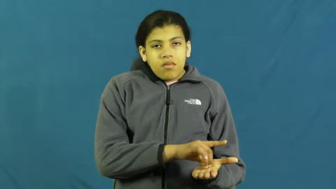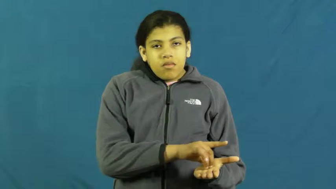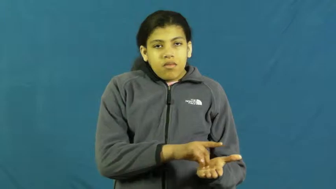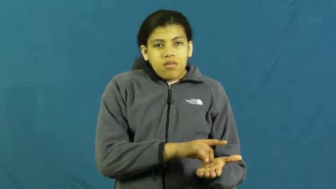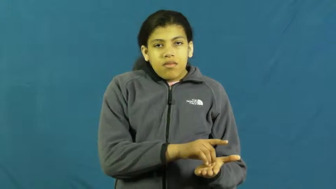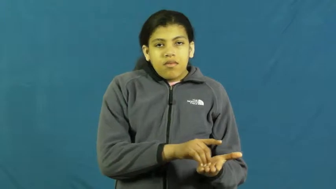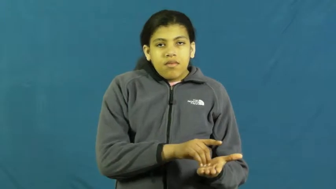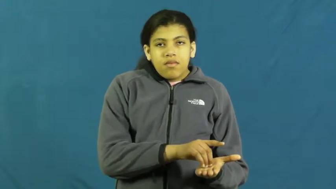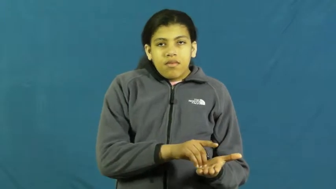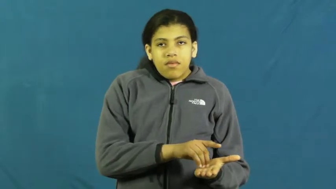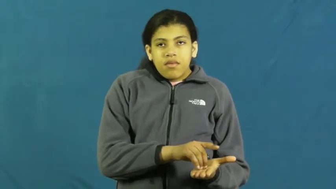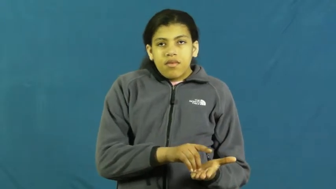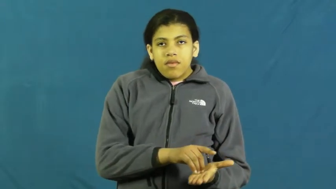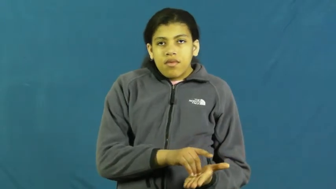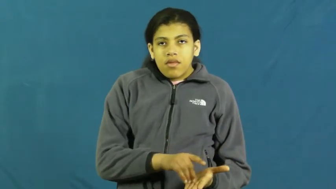disk,diskette